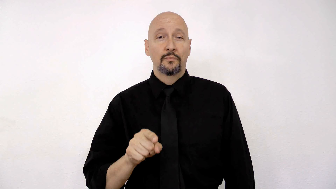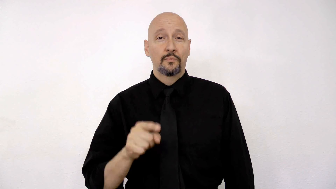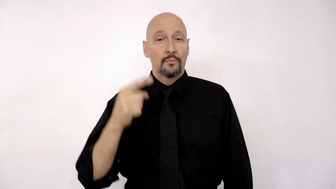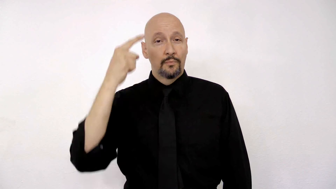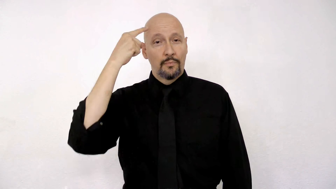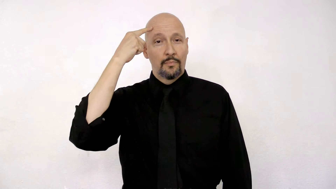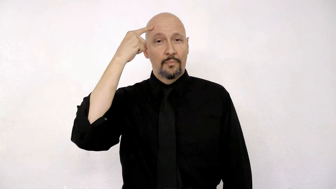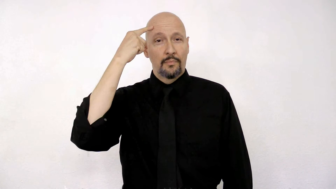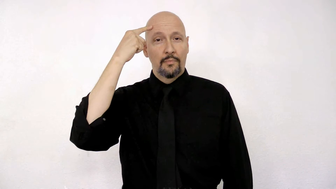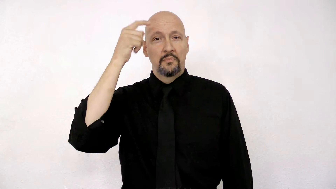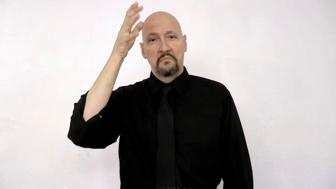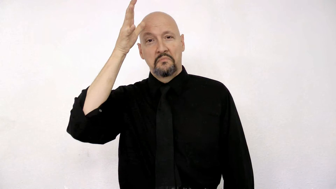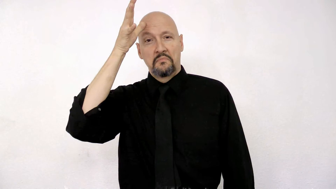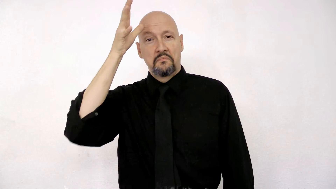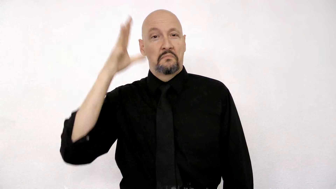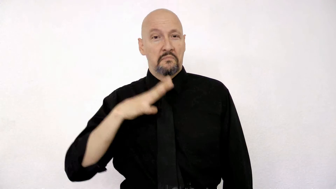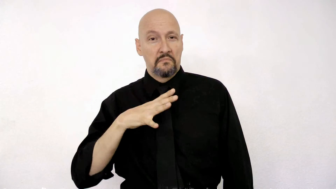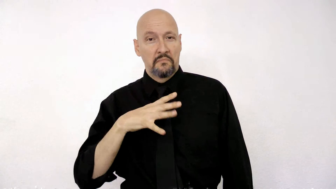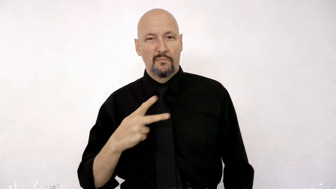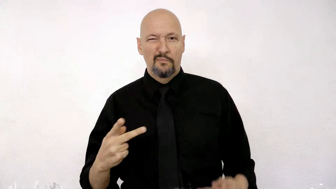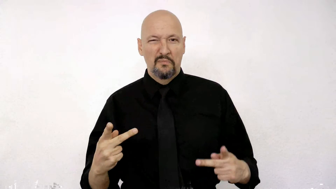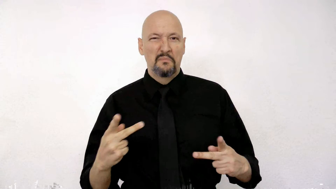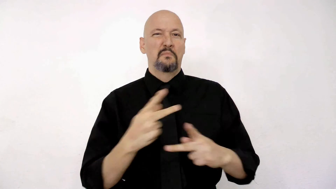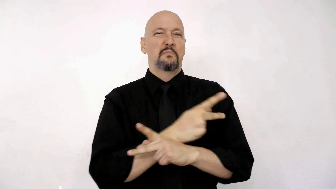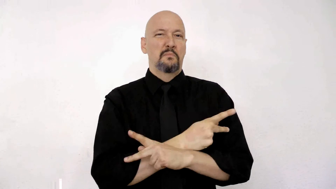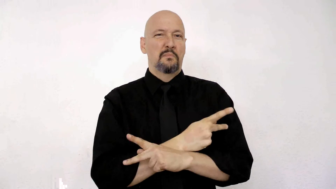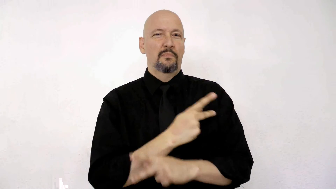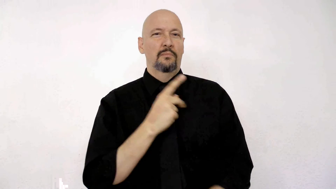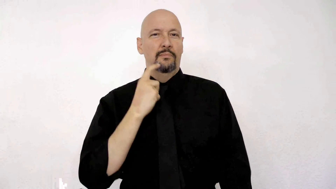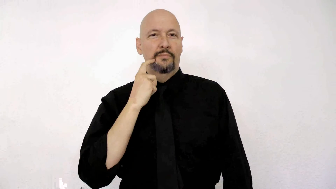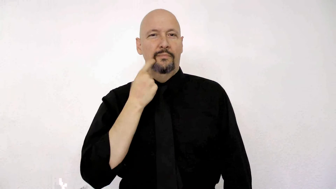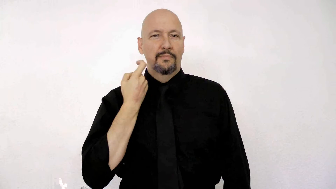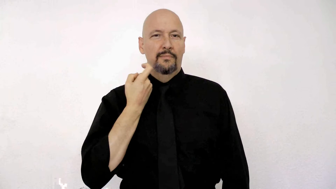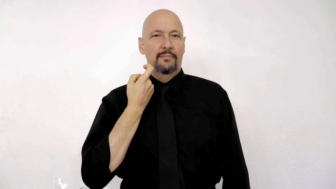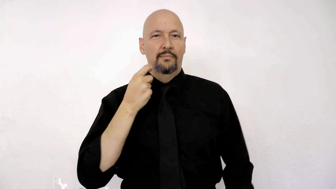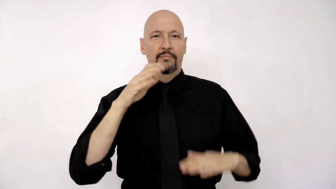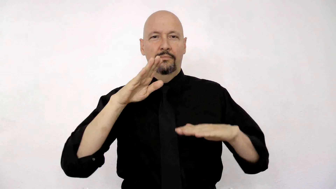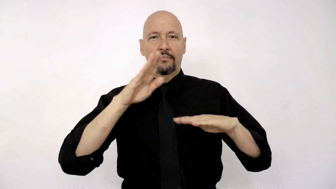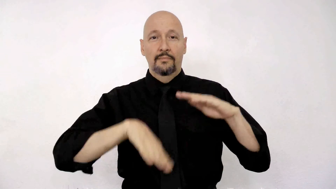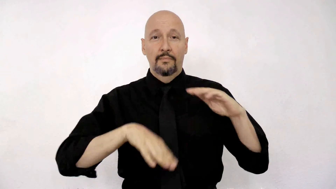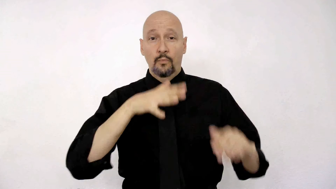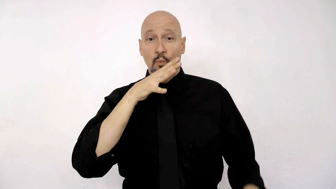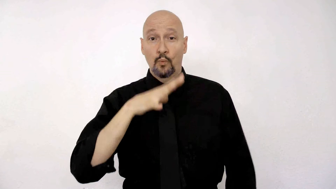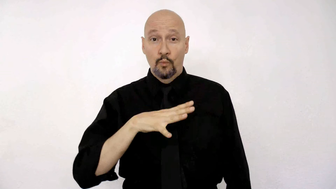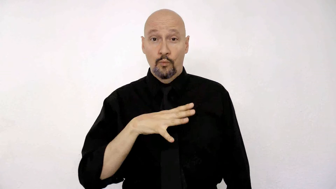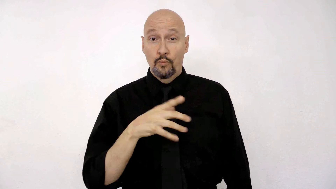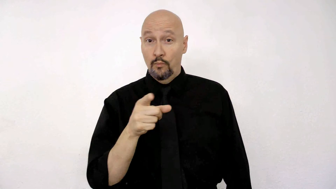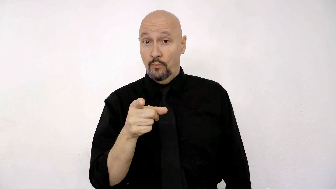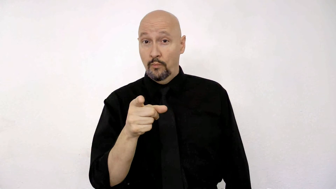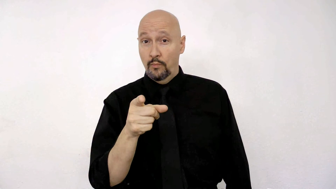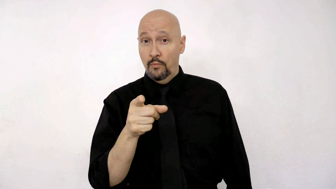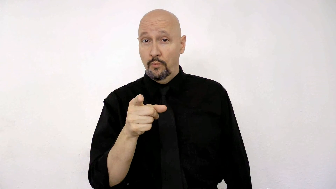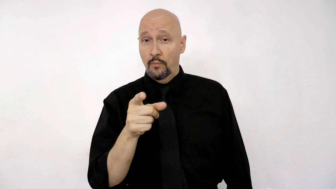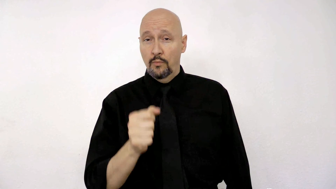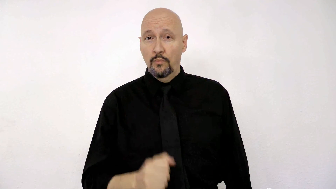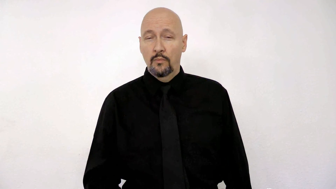YOU THINK MAN WORSE JEALOUS THAN WOMAN?